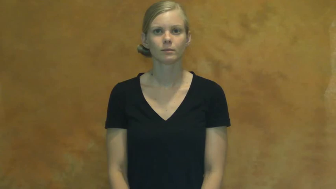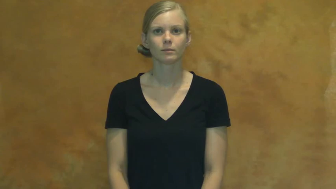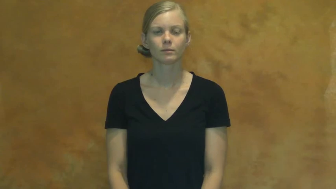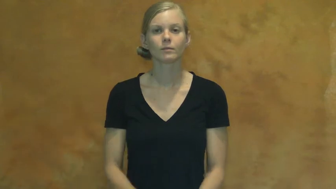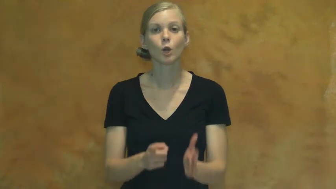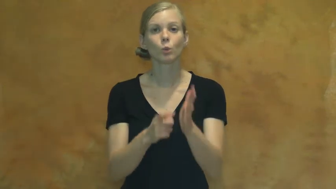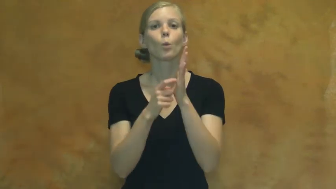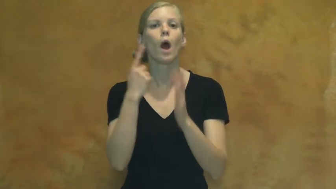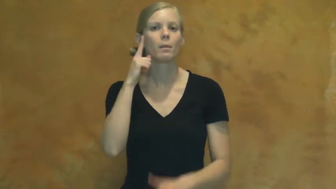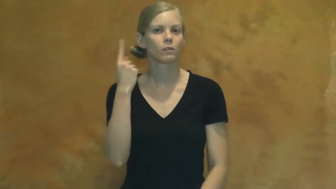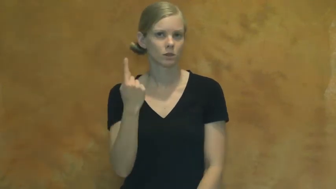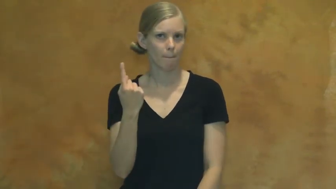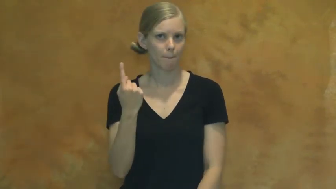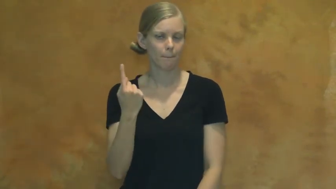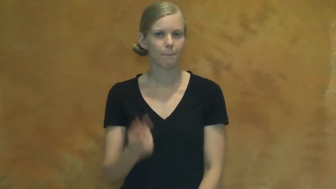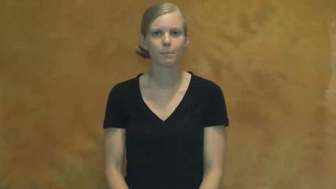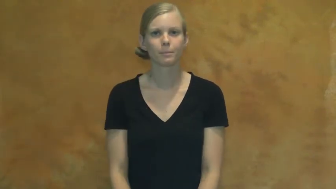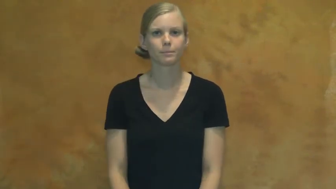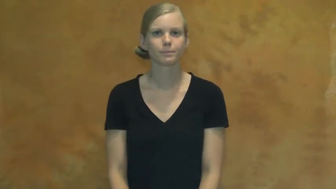need